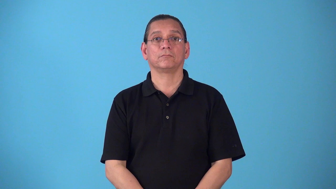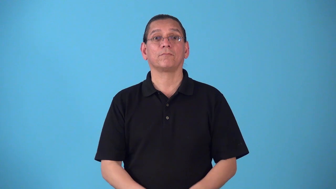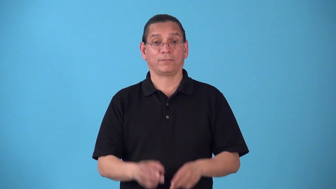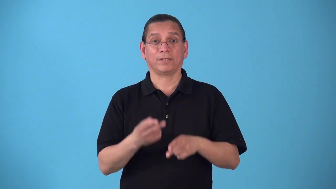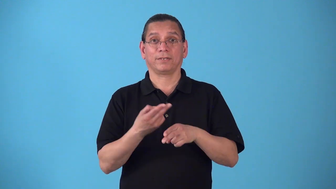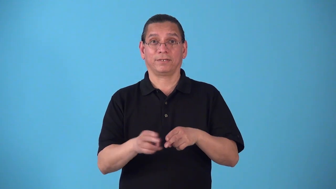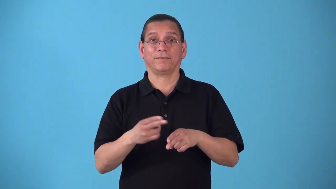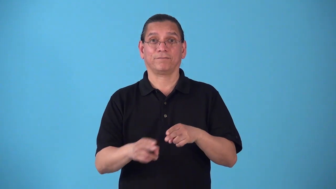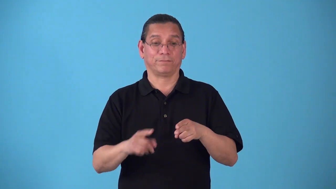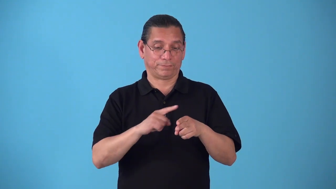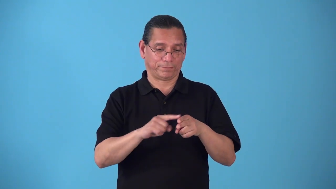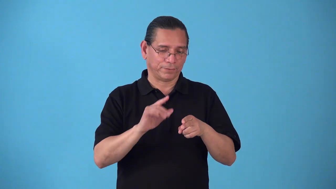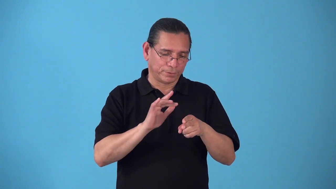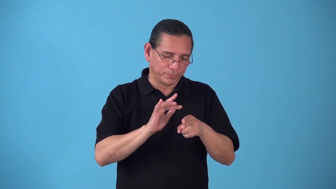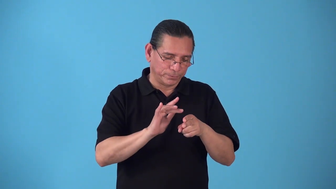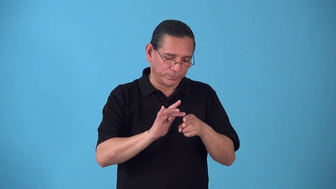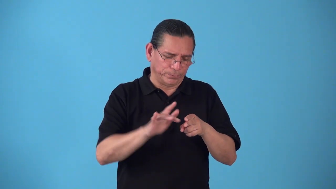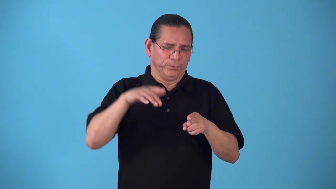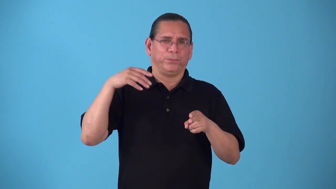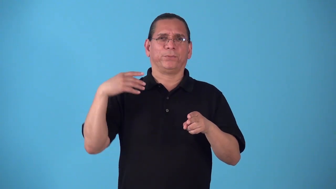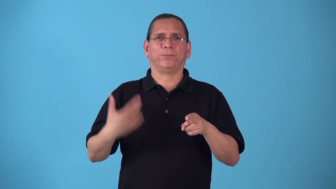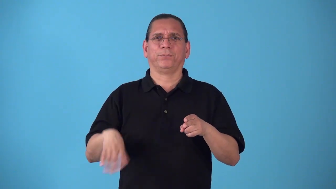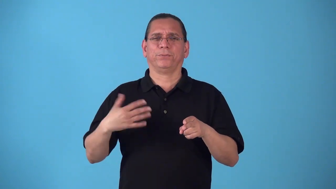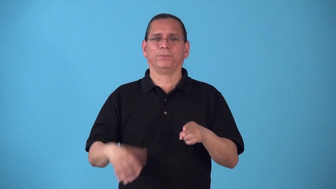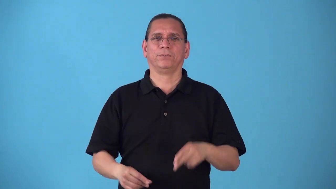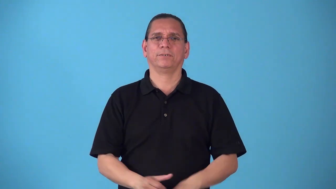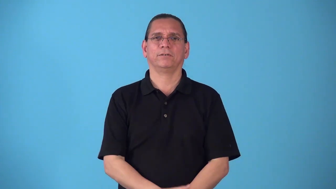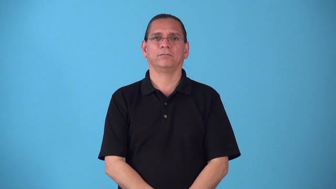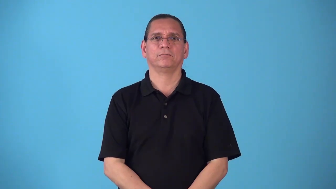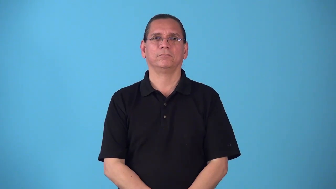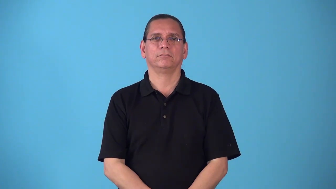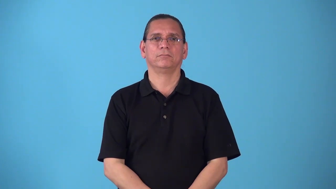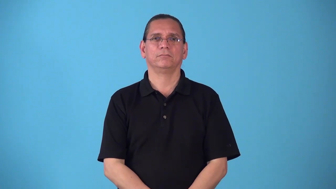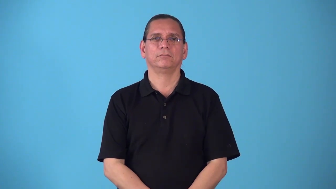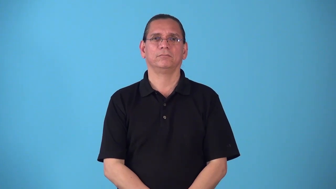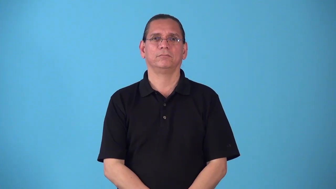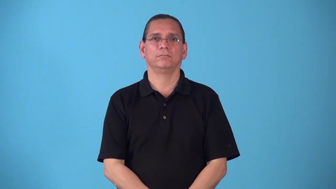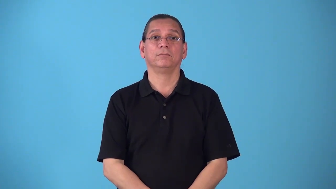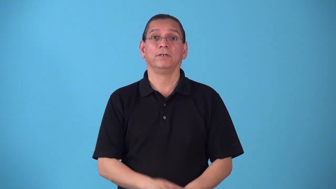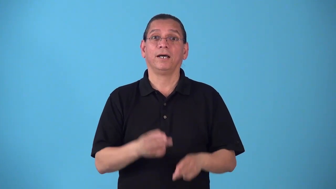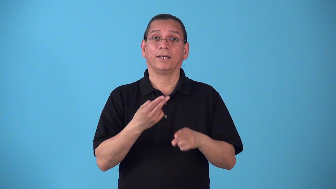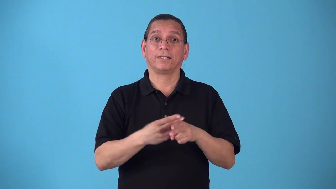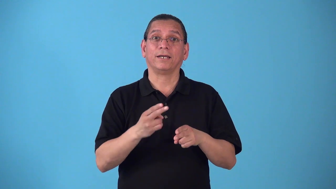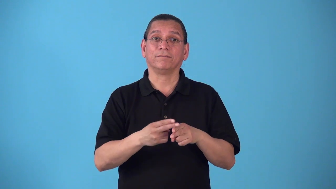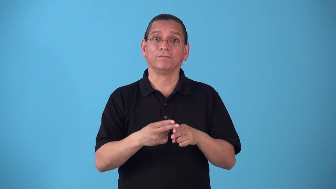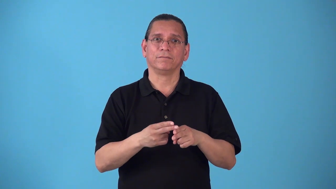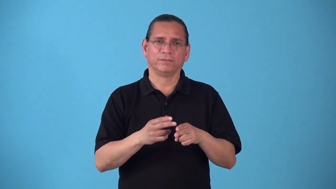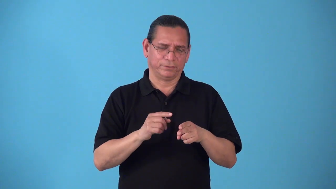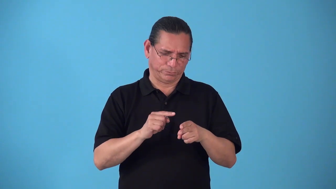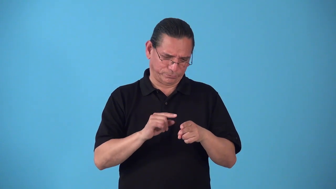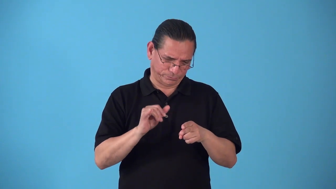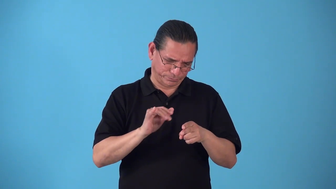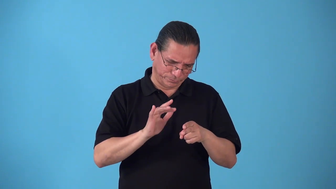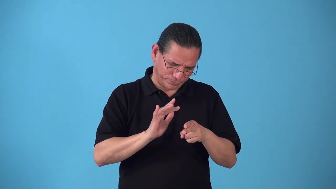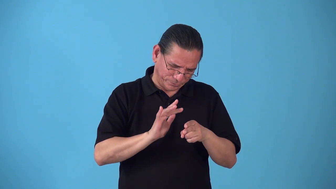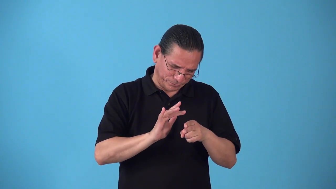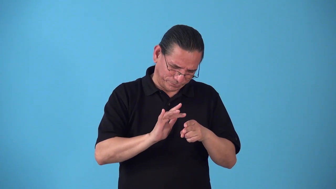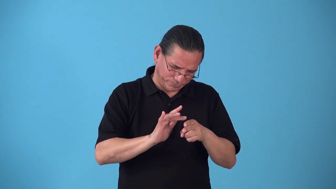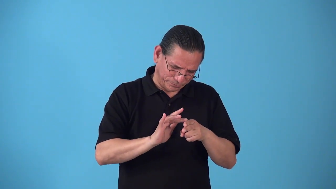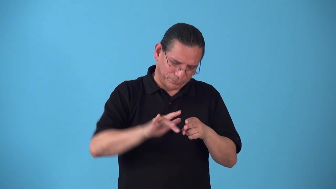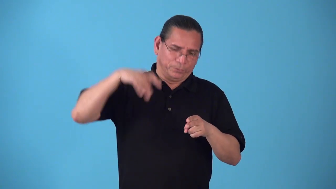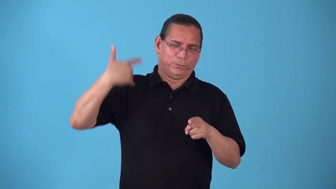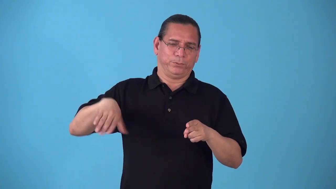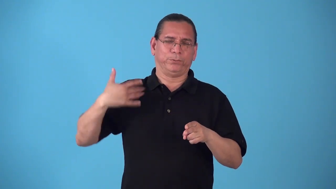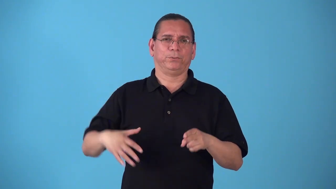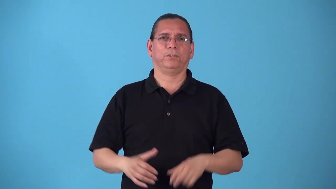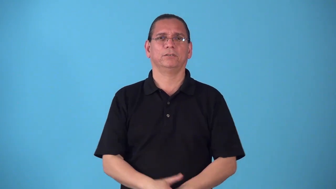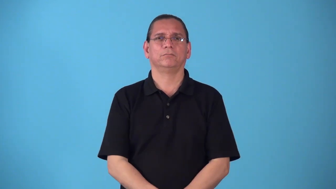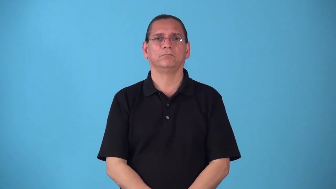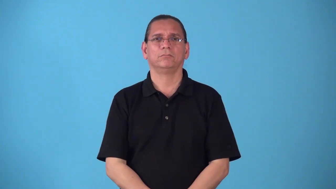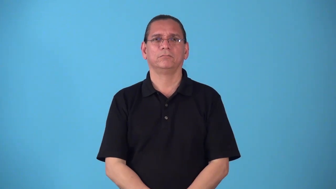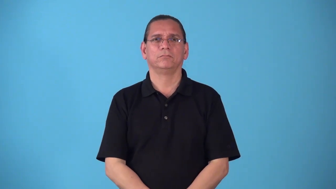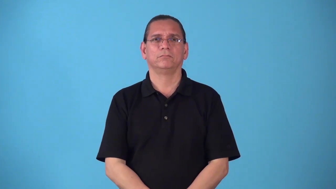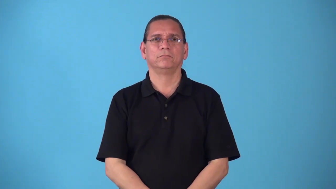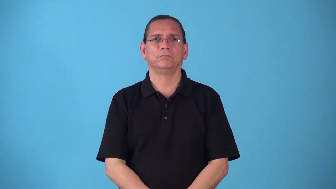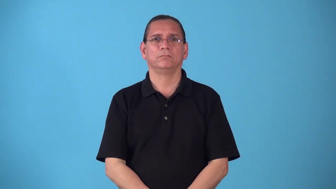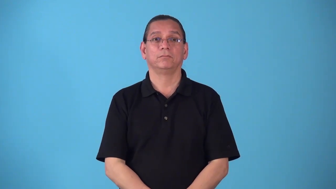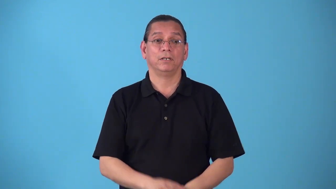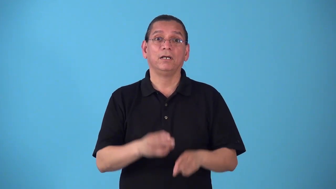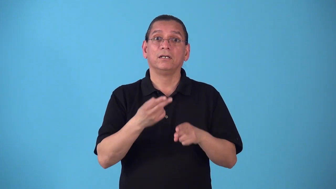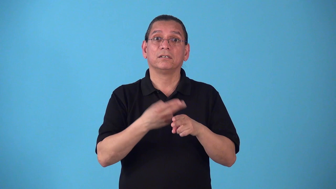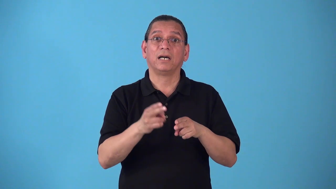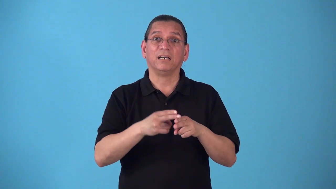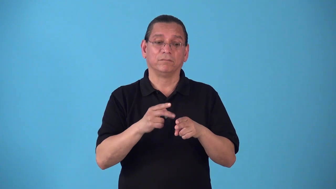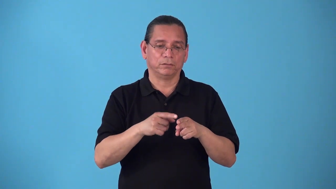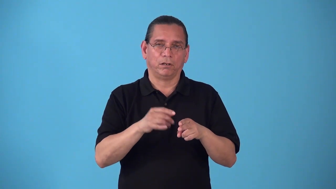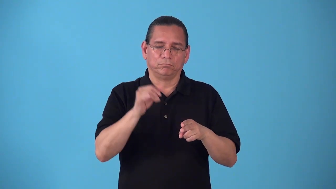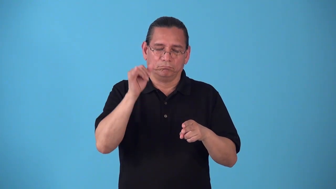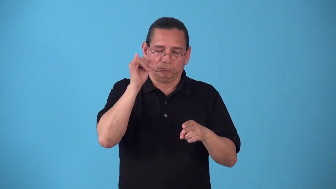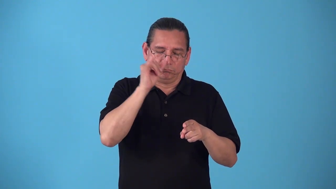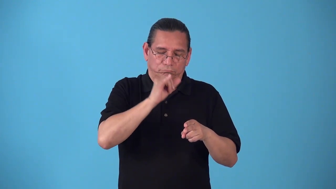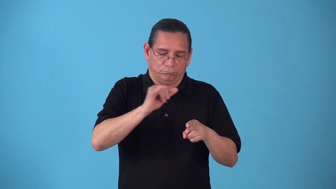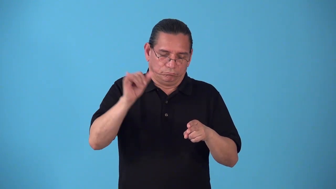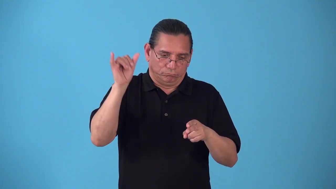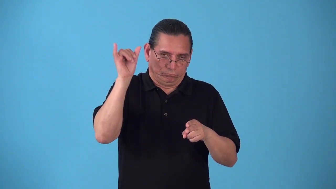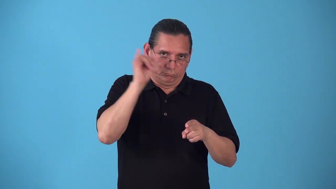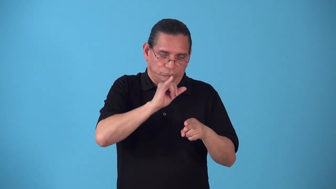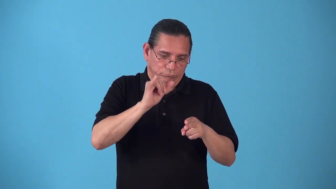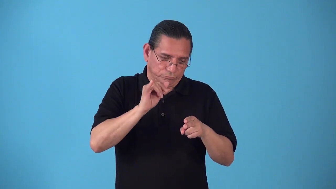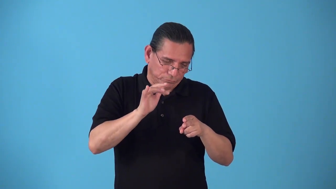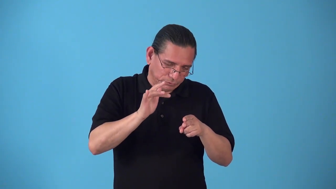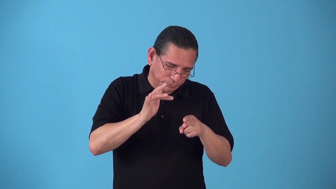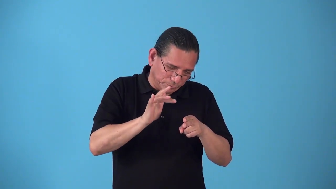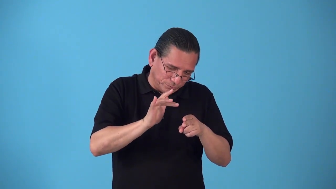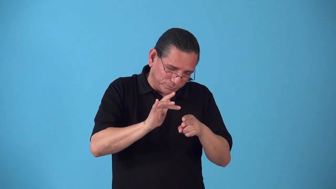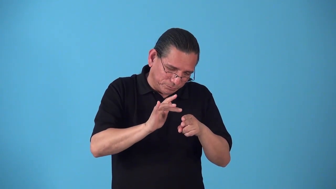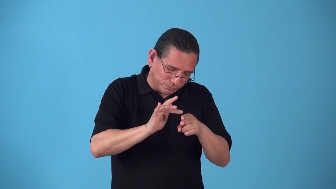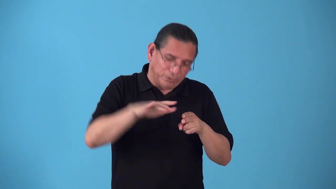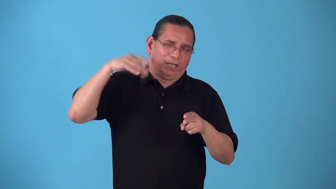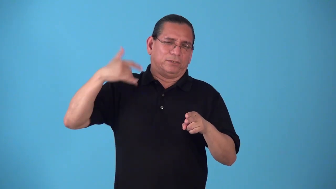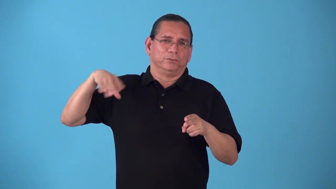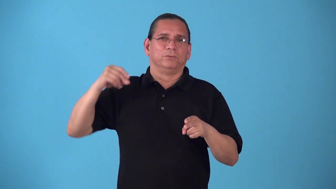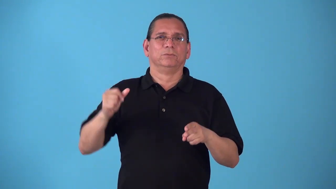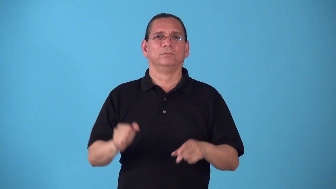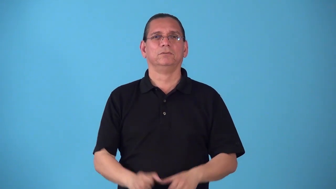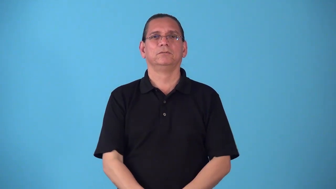sharp,sharper,sharpest